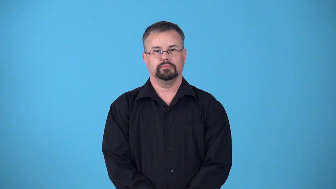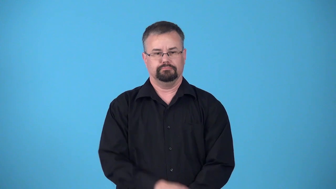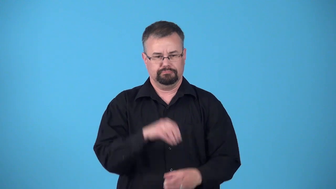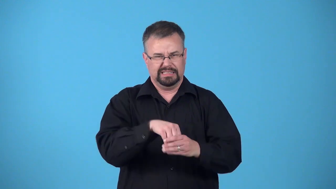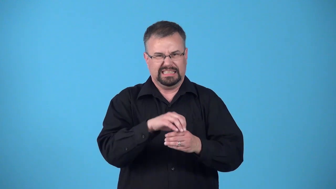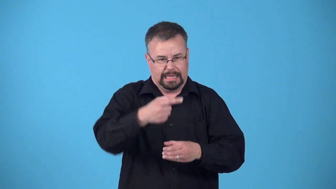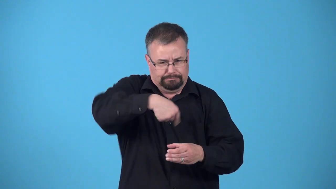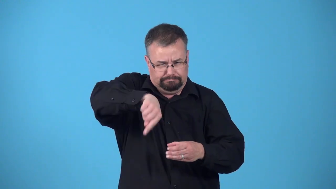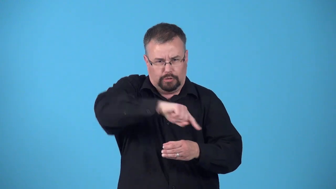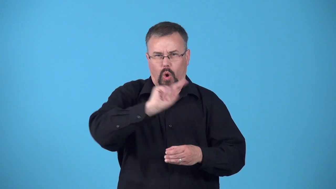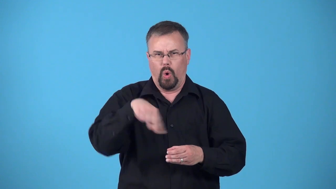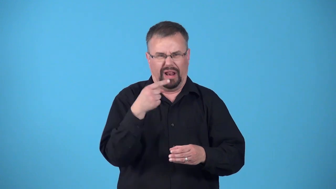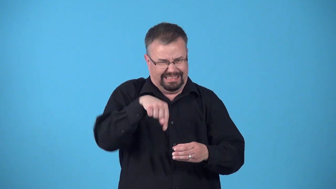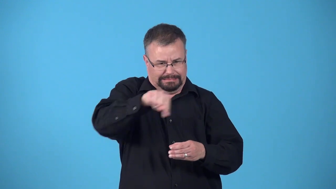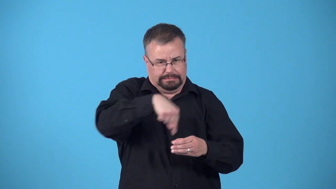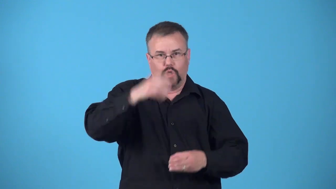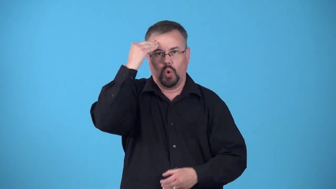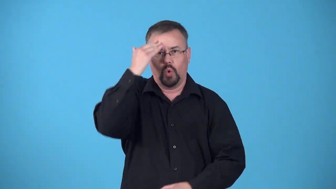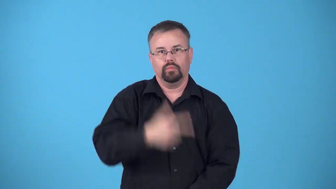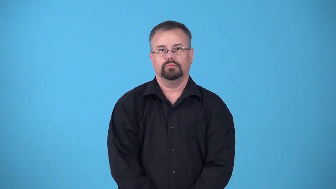inside story